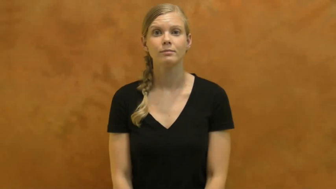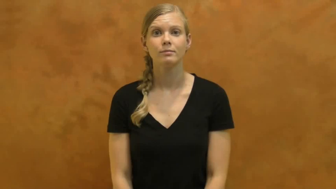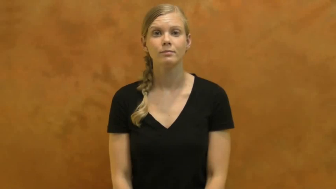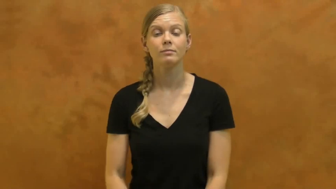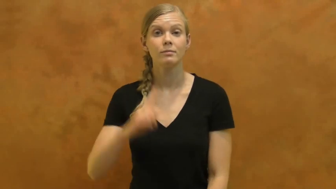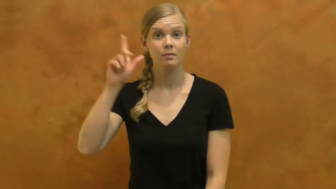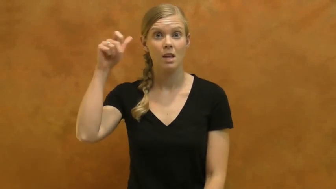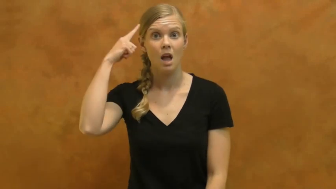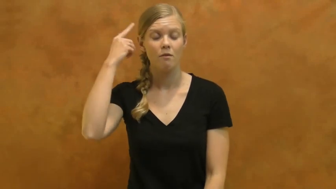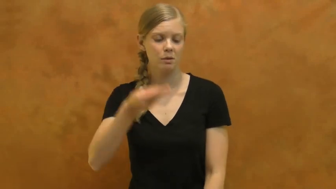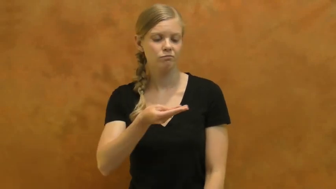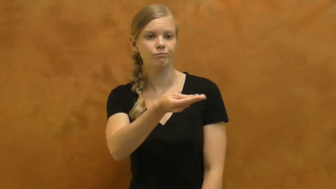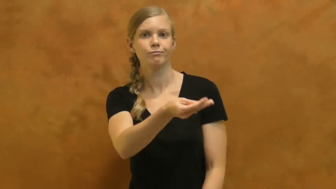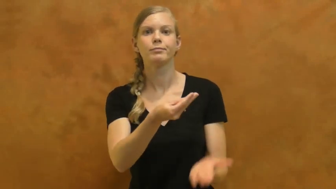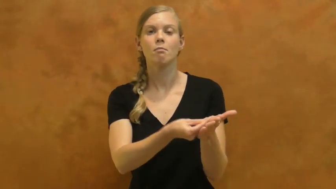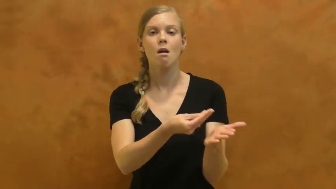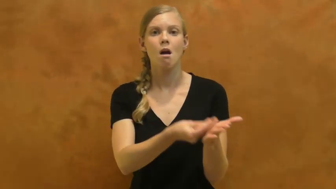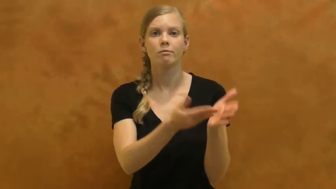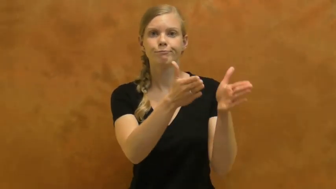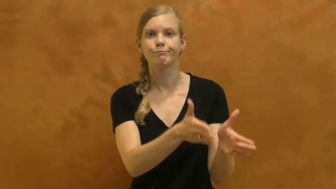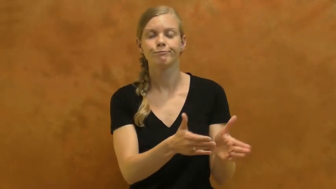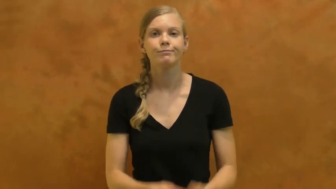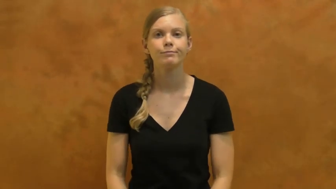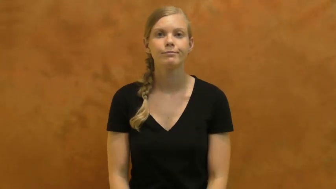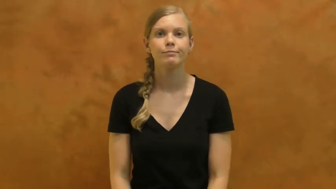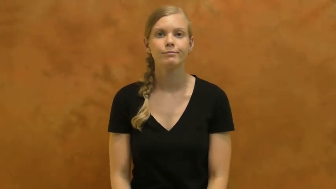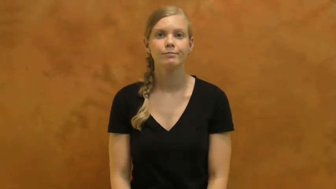cash benefit